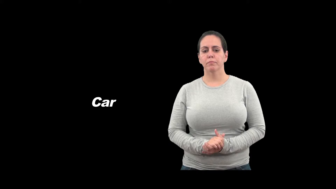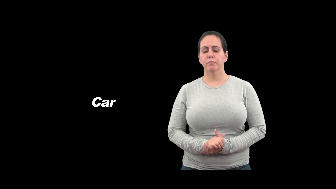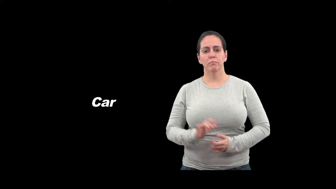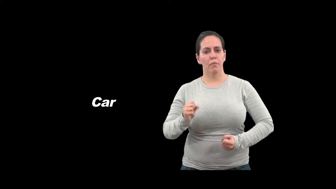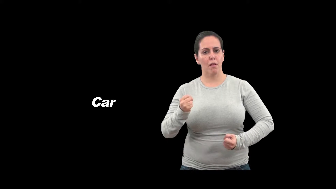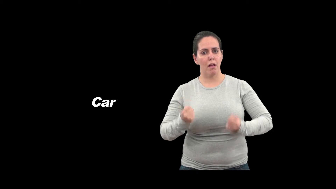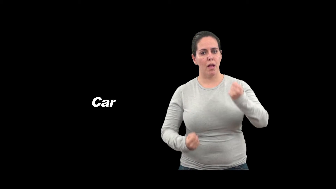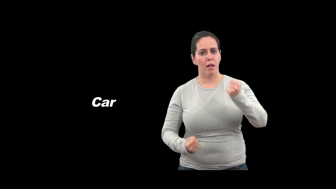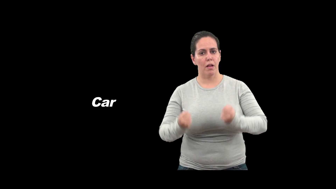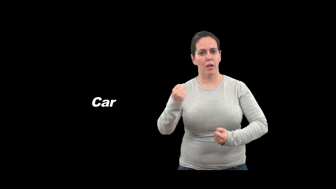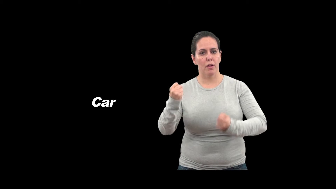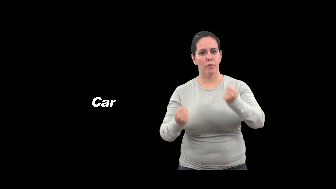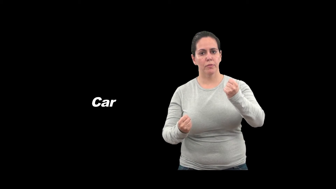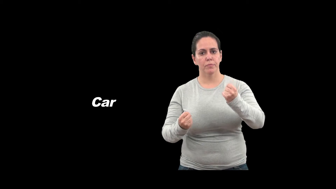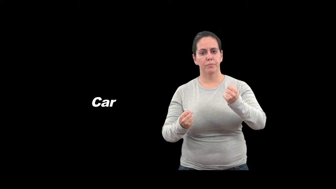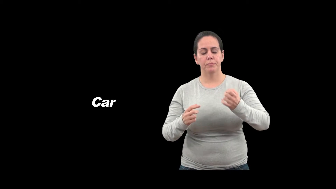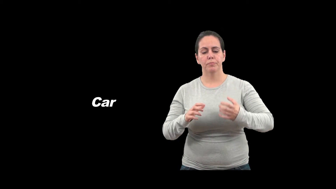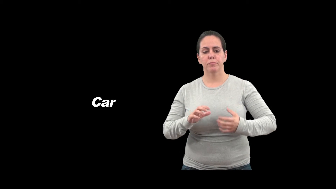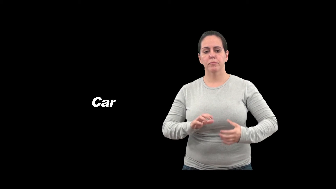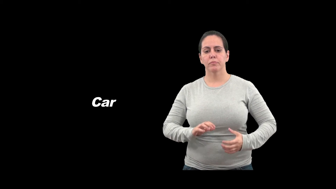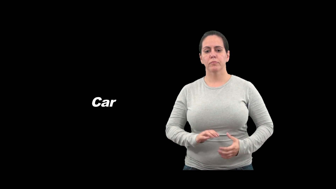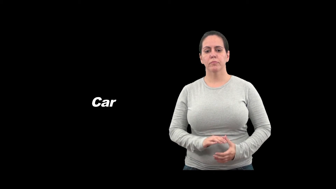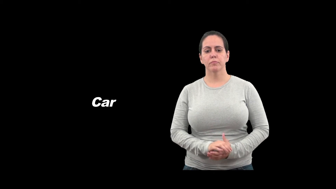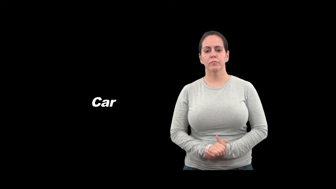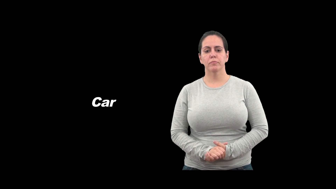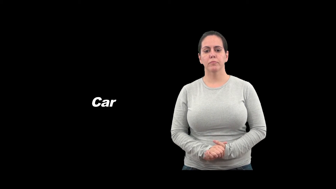Car